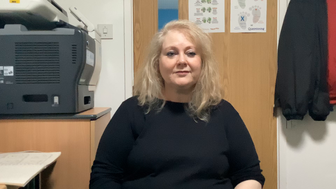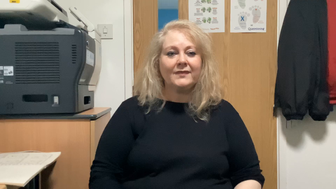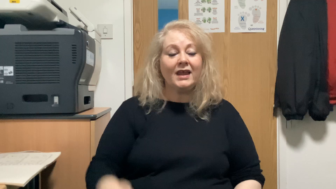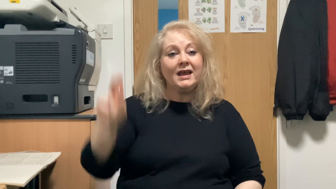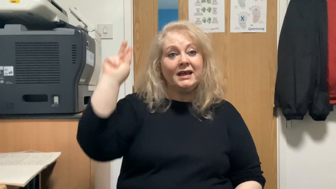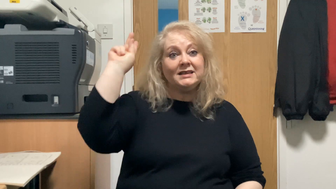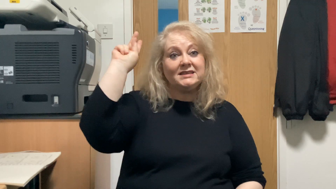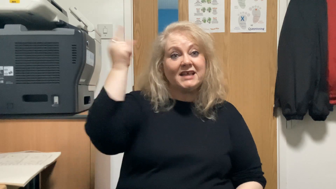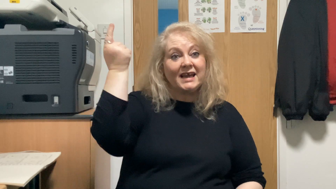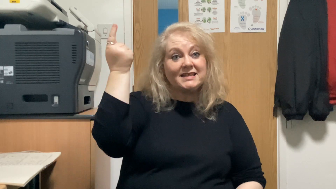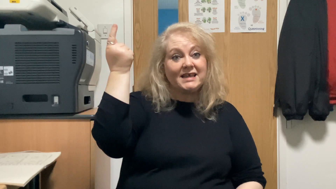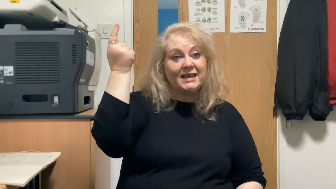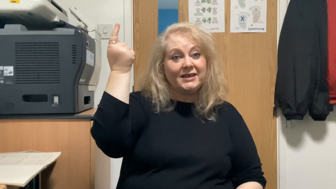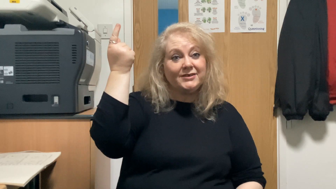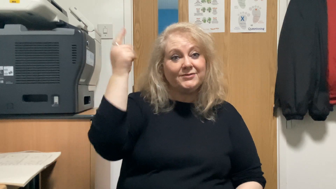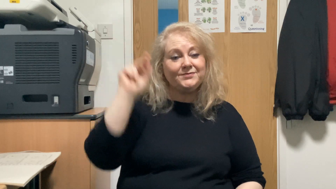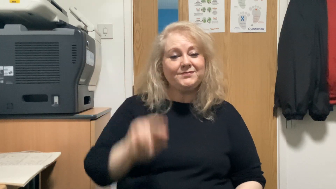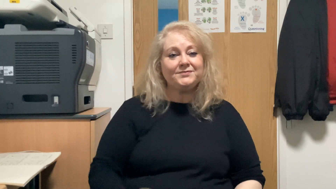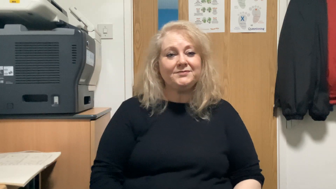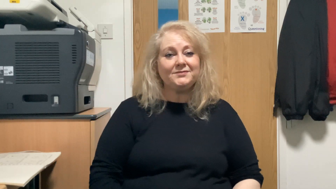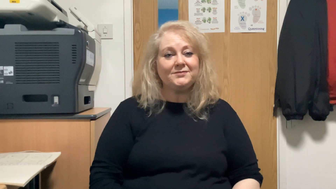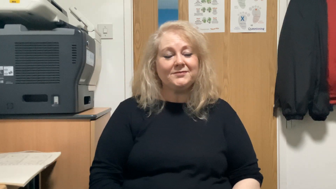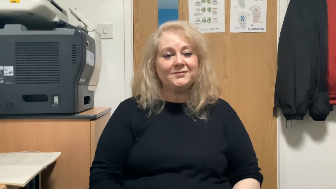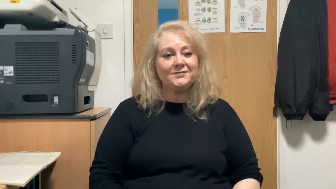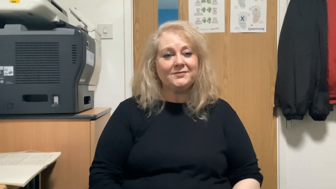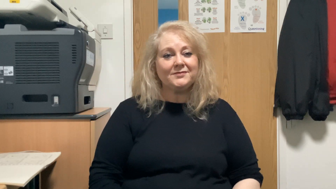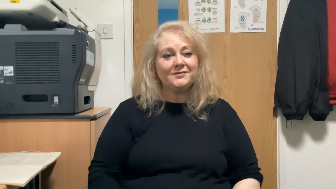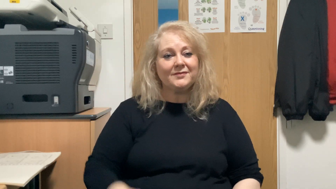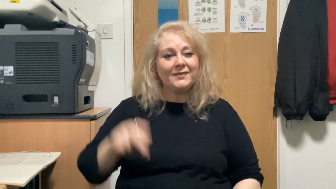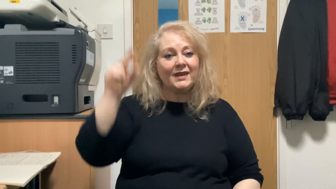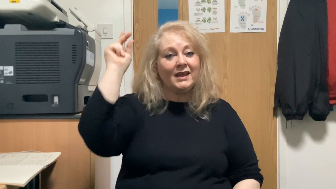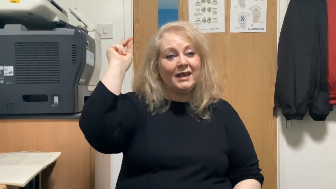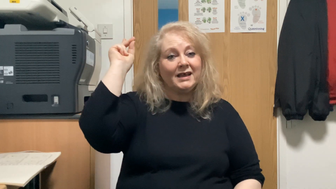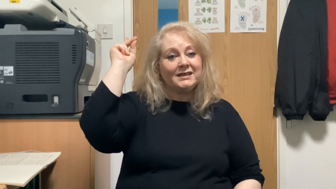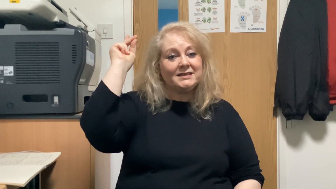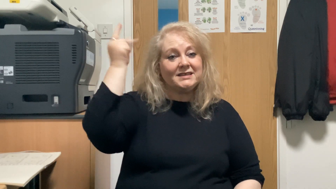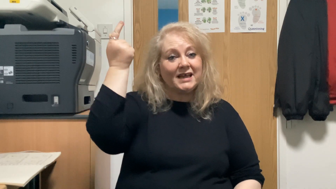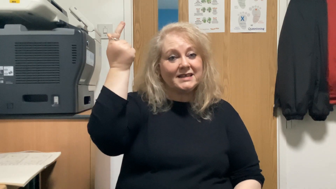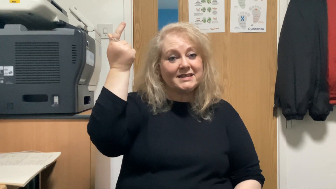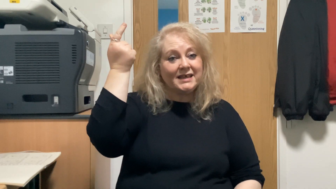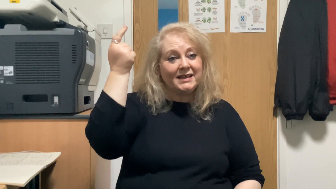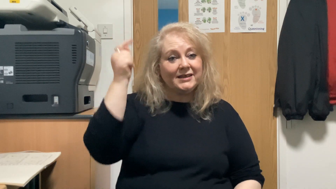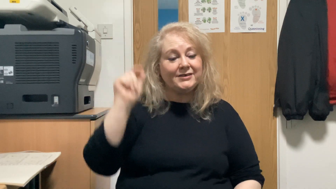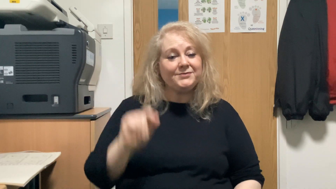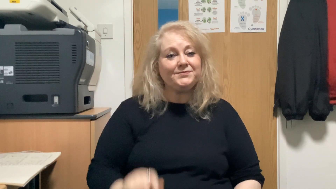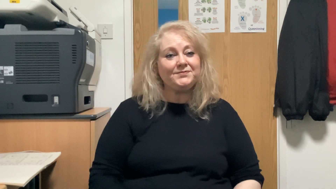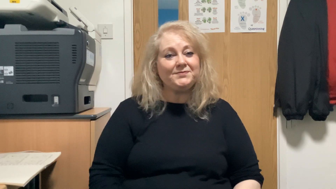Taxi